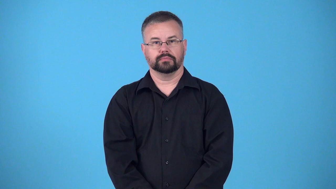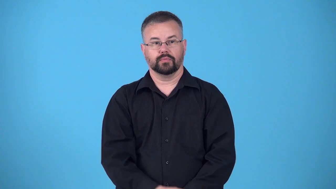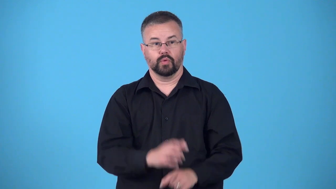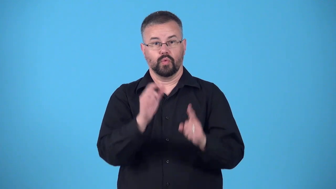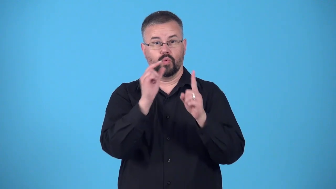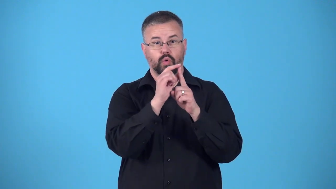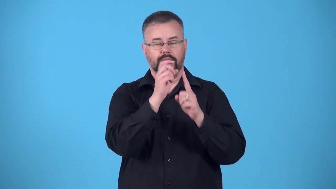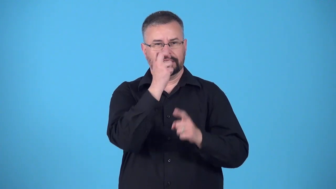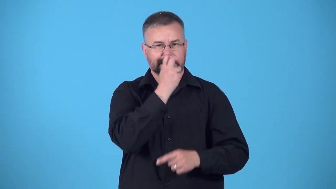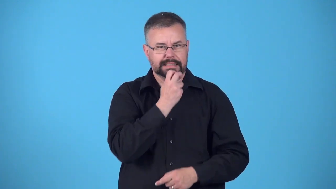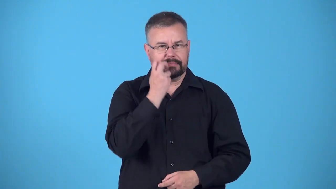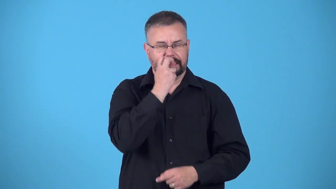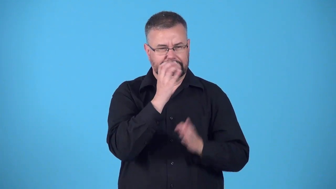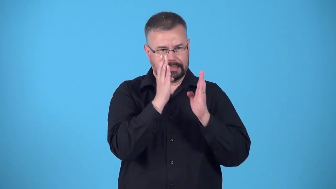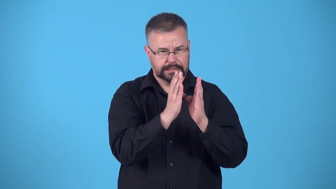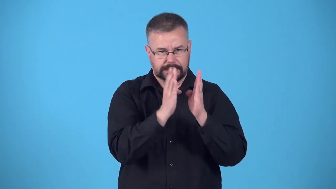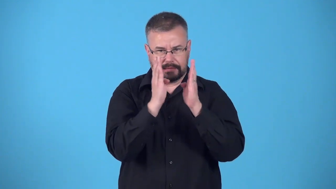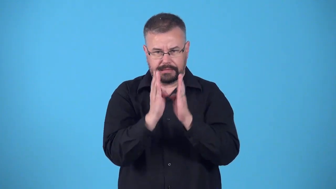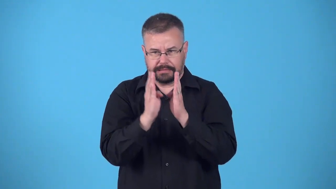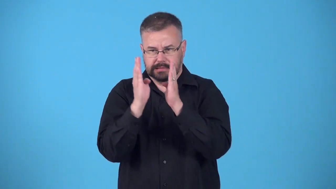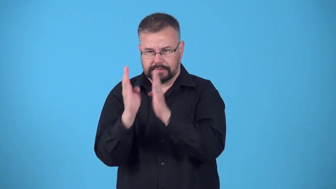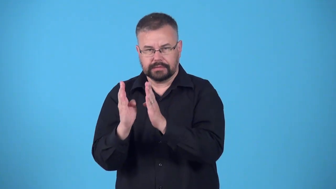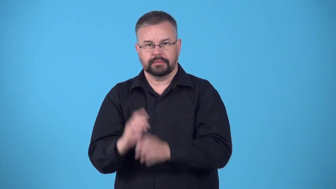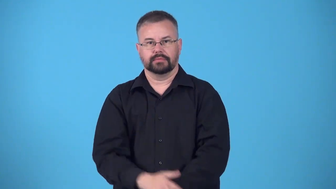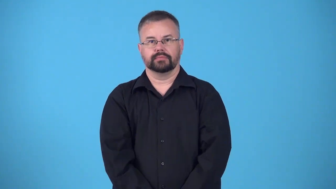sound out